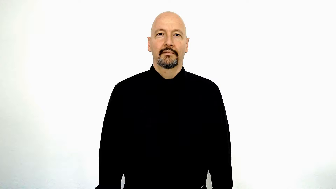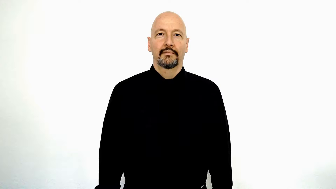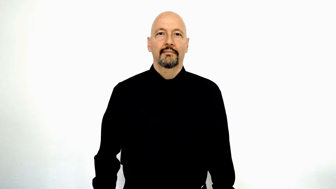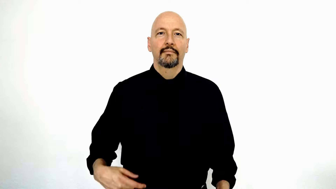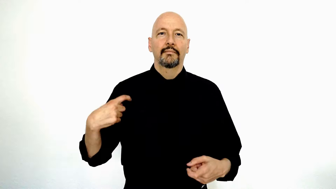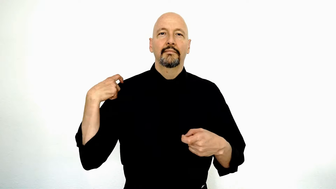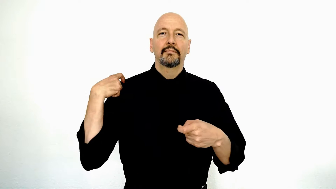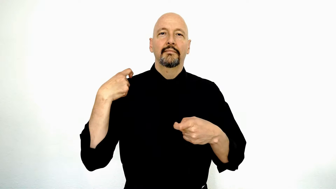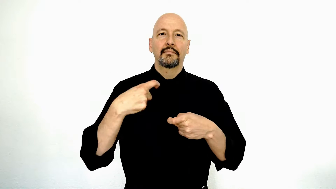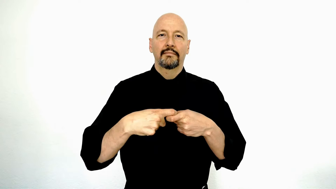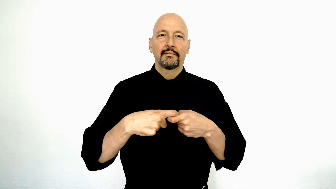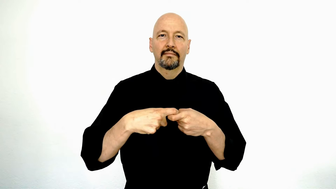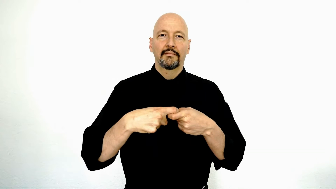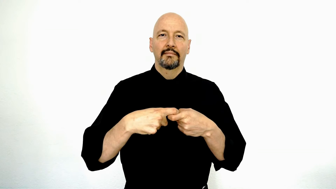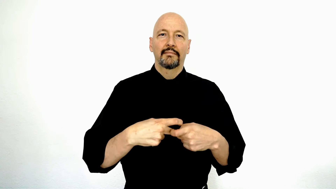SPANISH-[older-version]